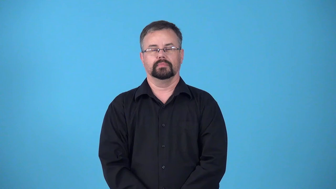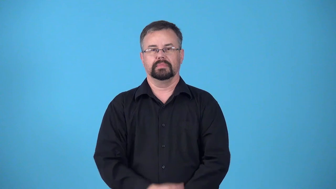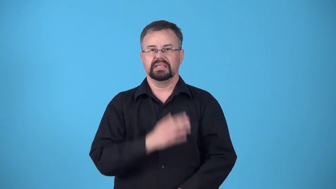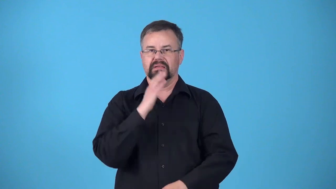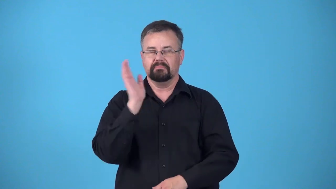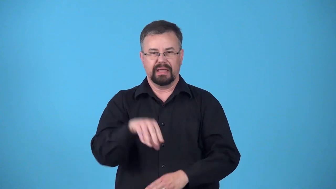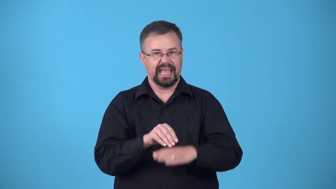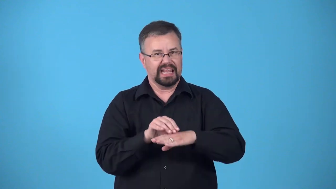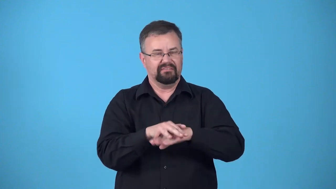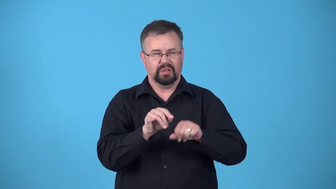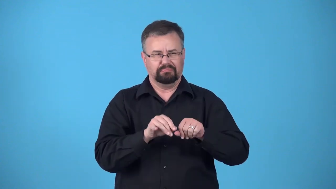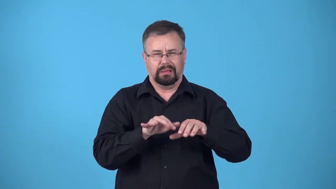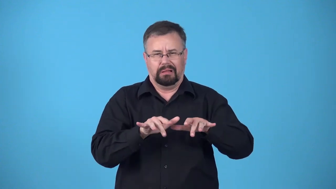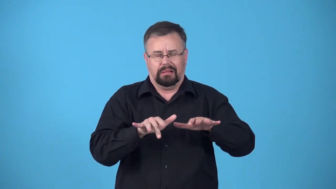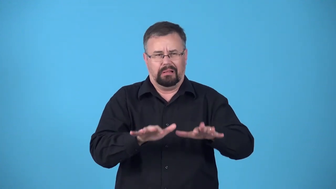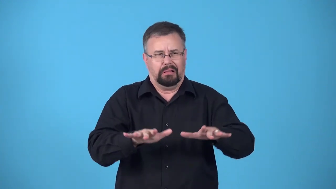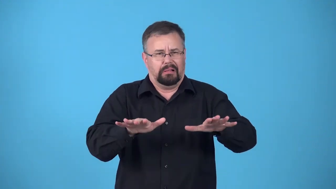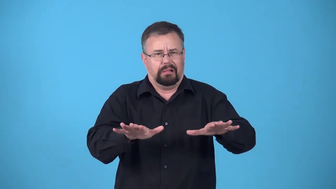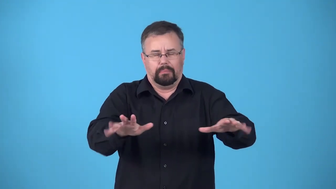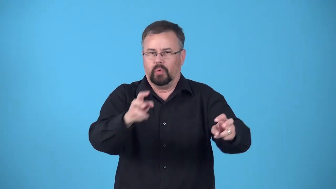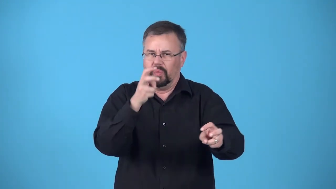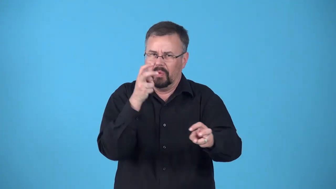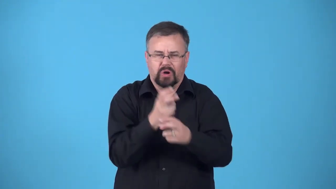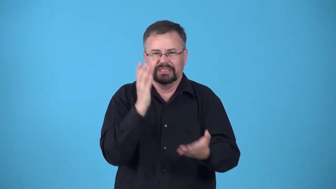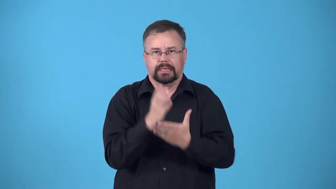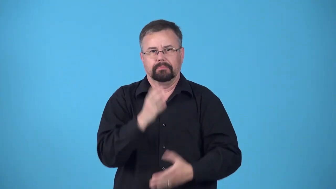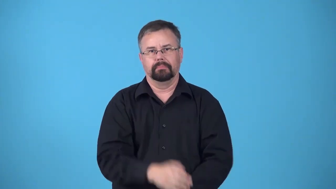canker